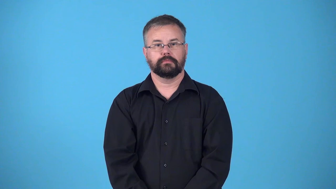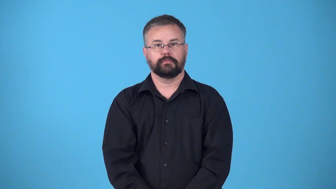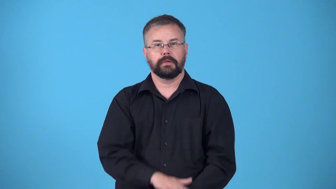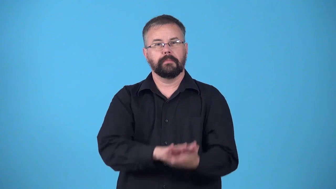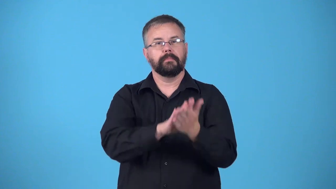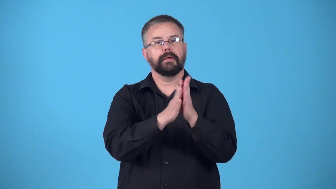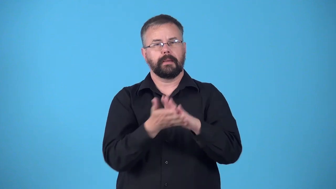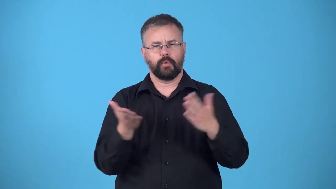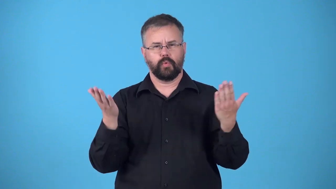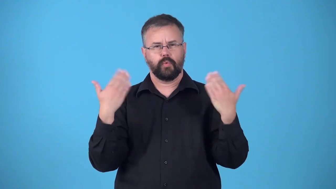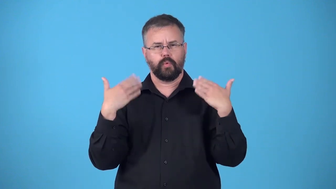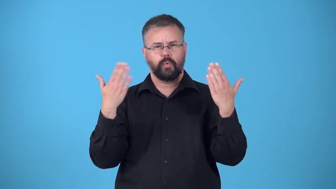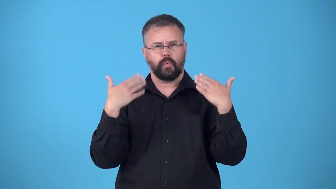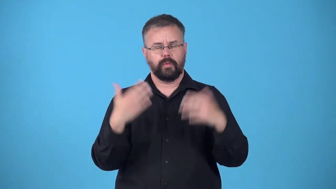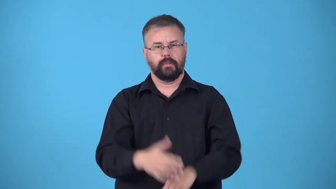cool down,cool off, cool-cool